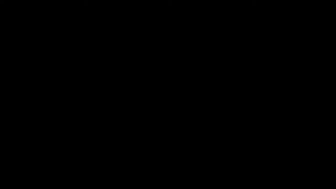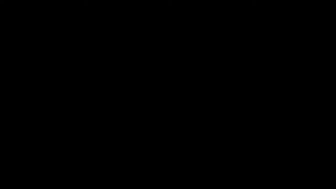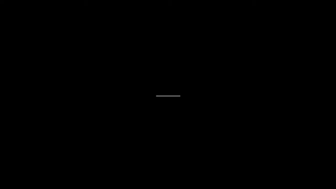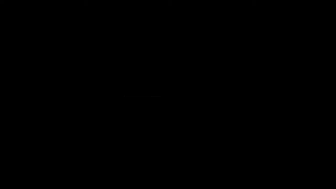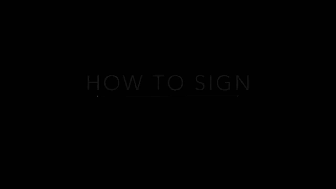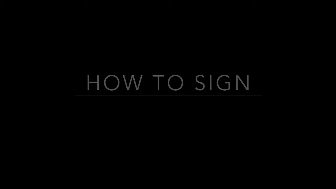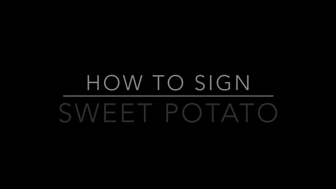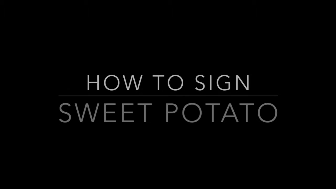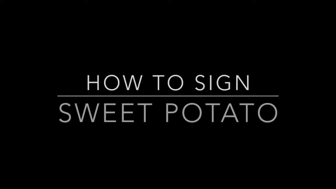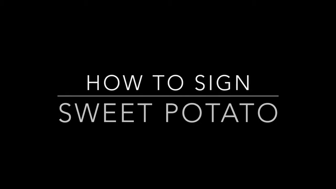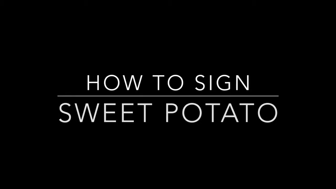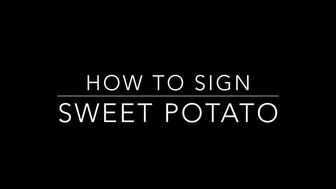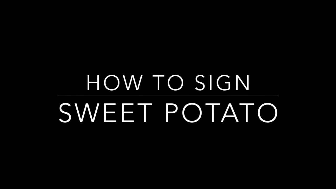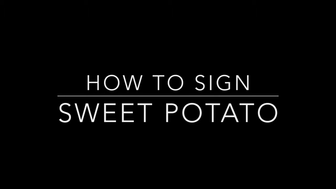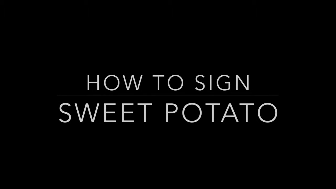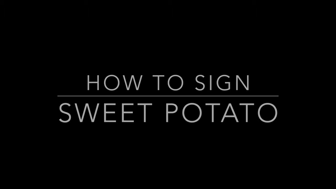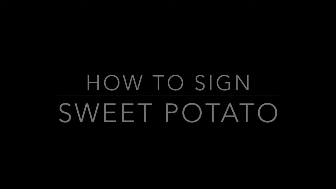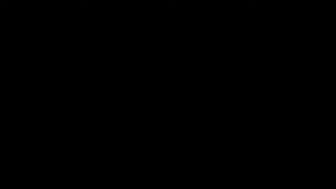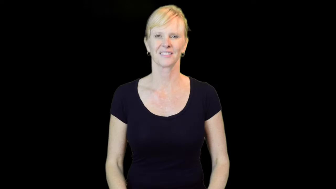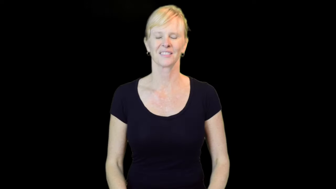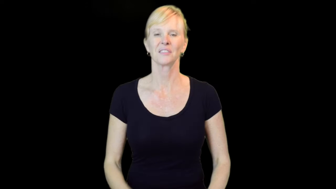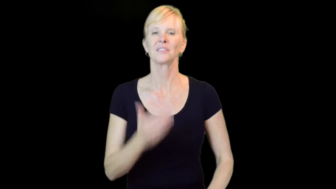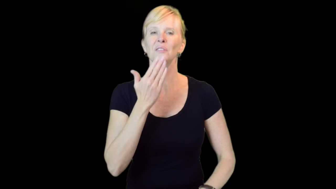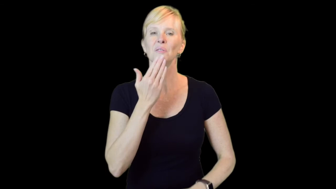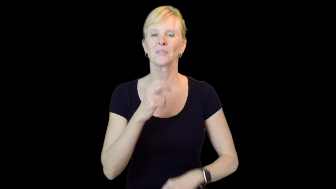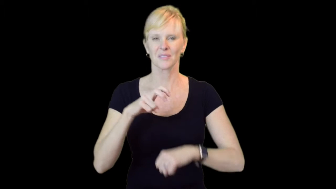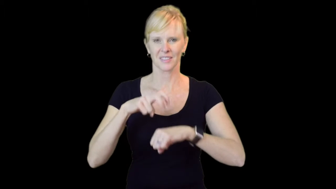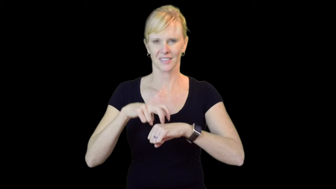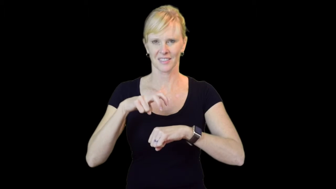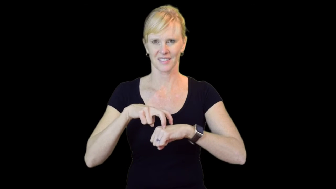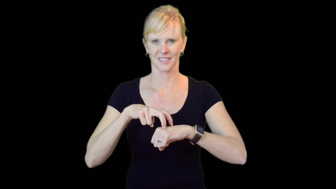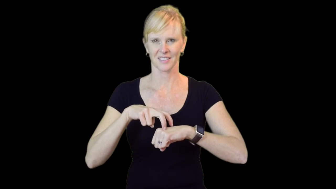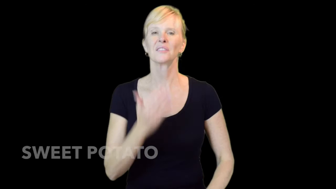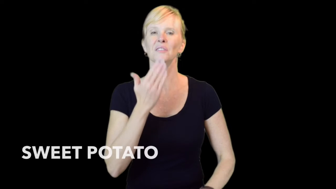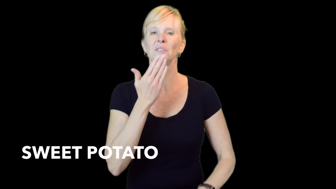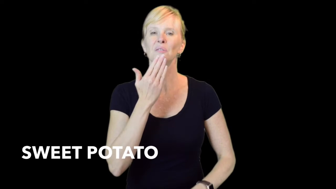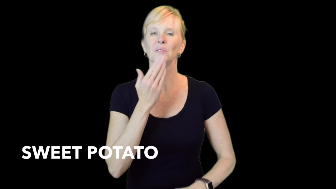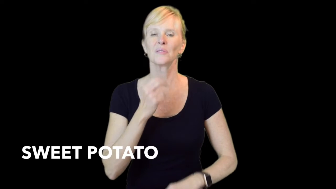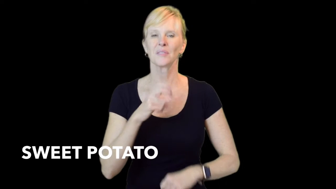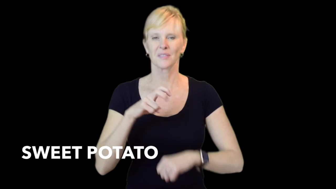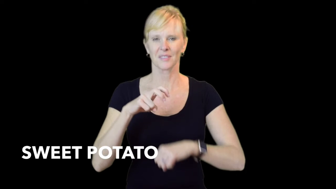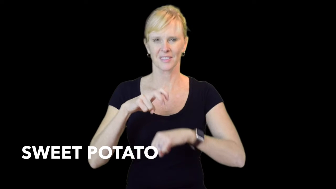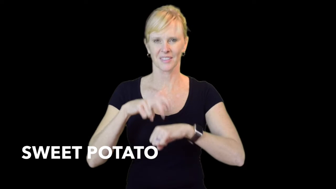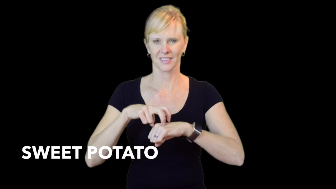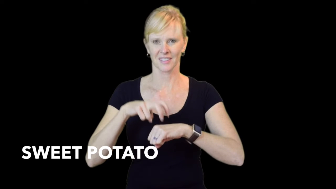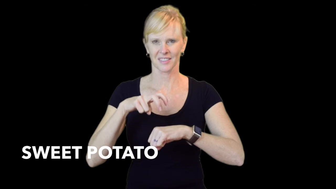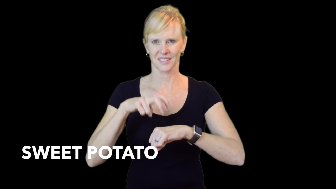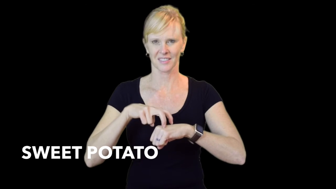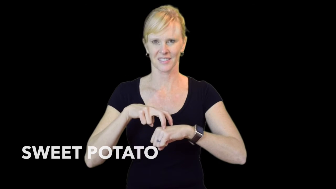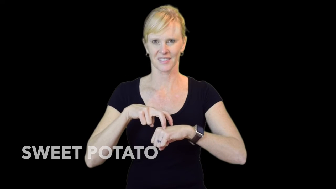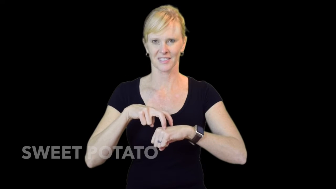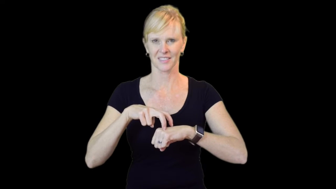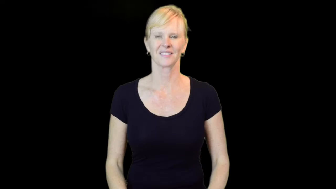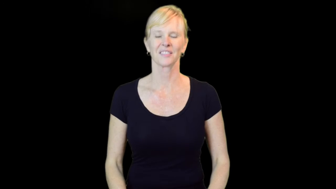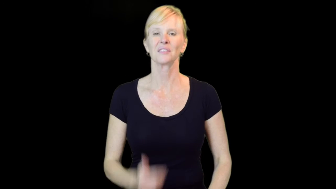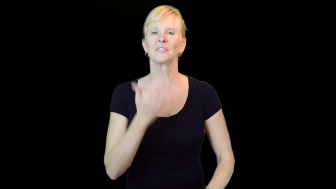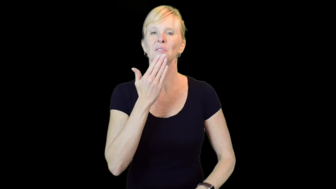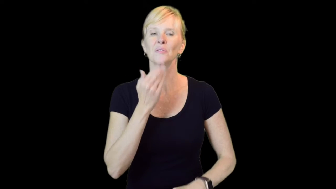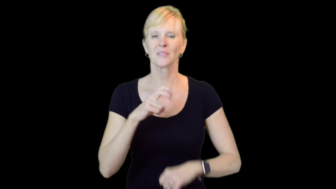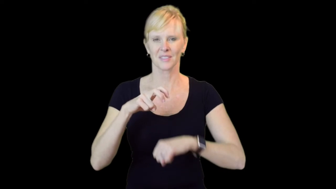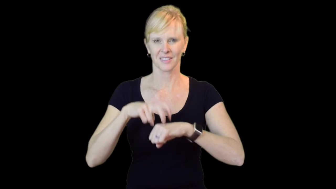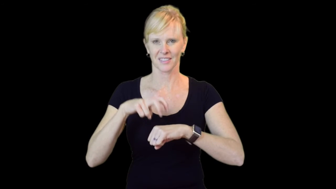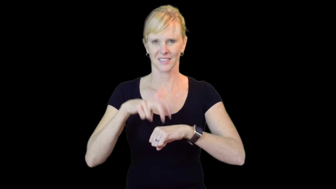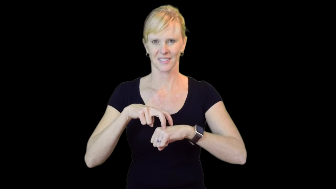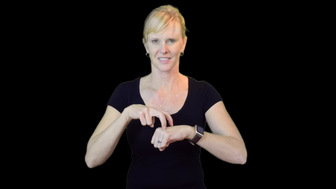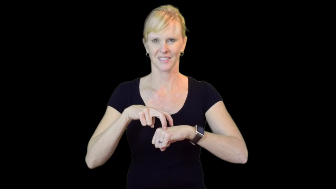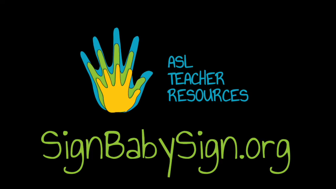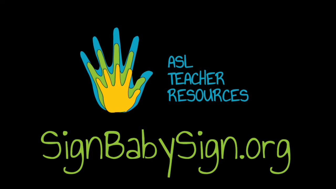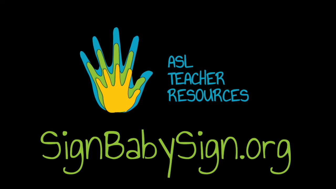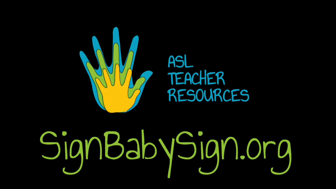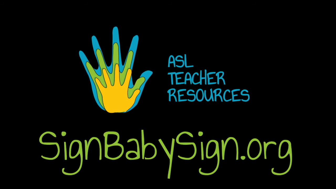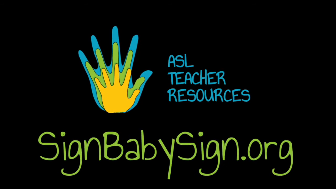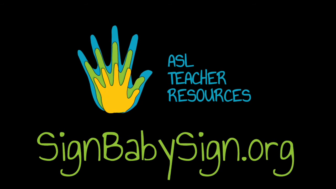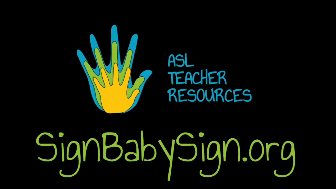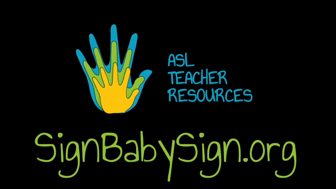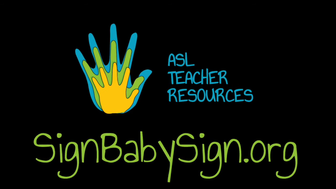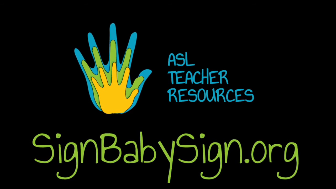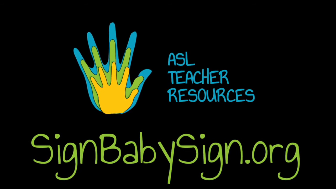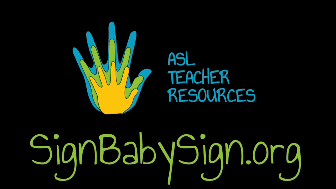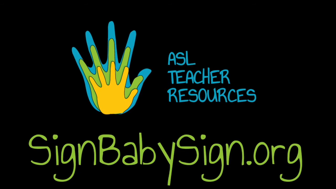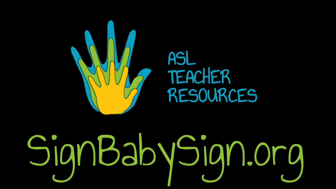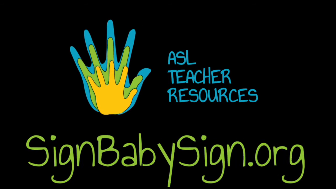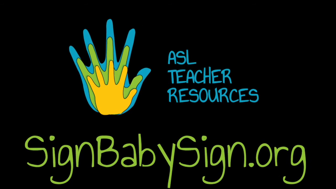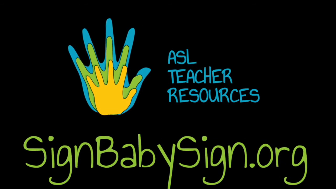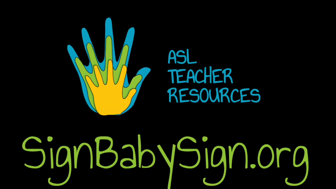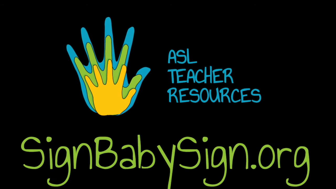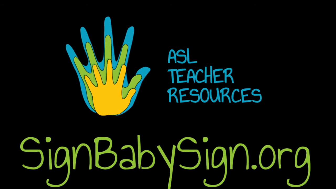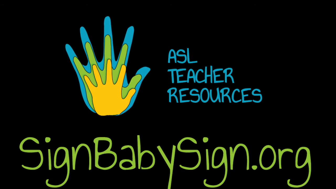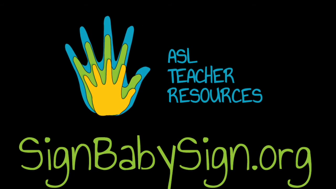Sweet Potato